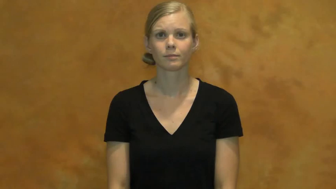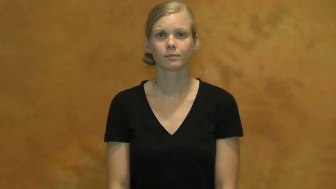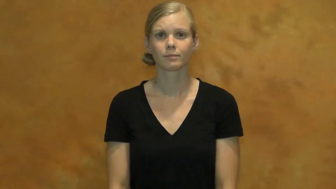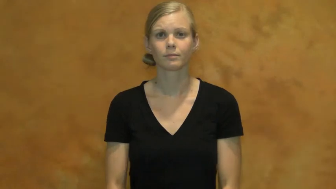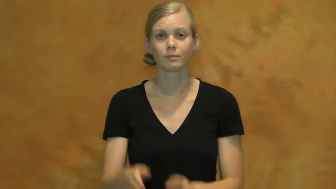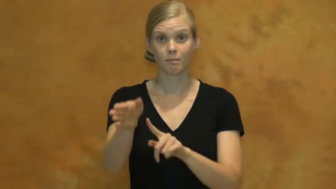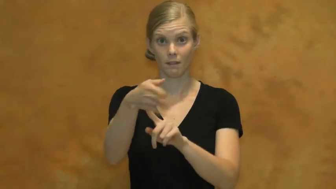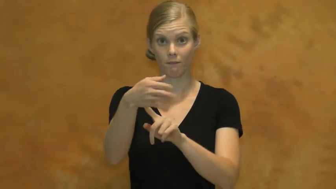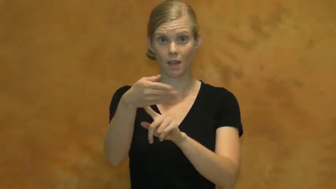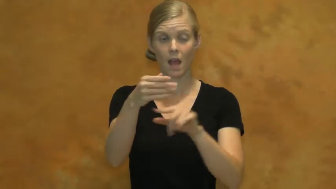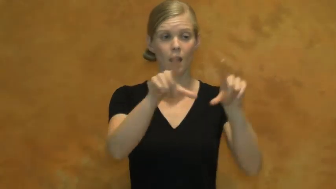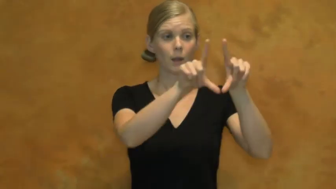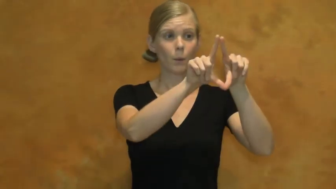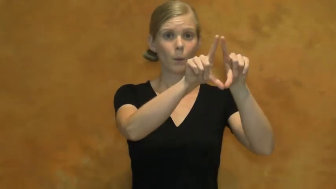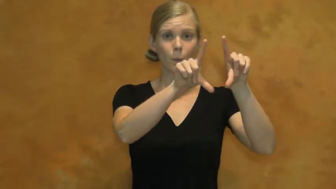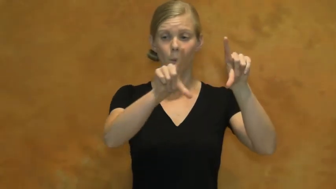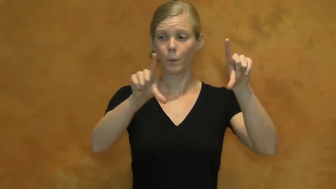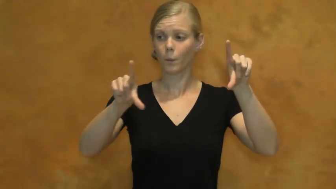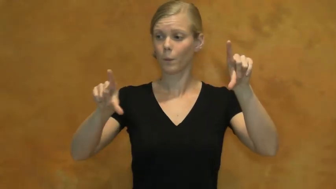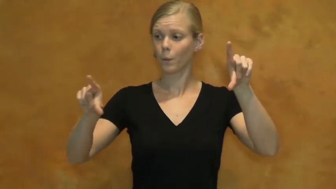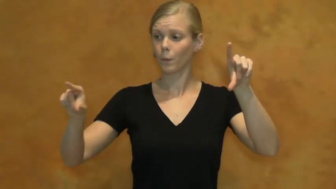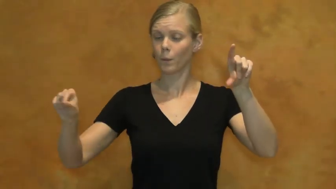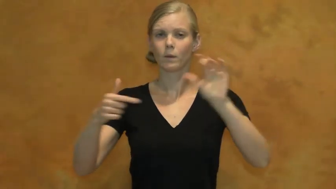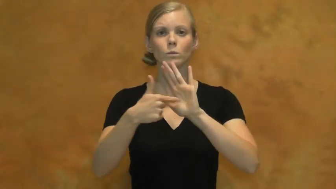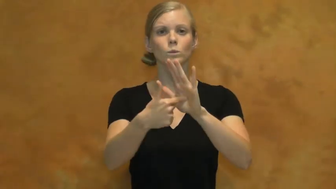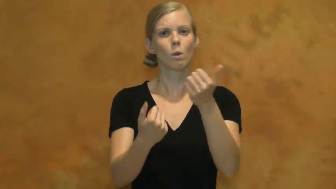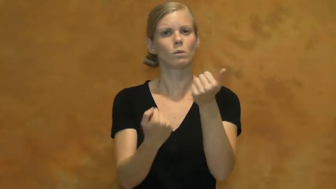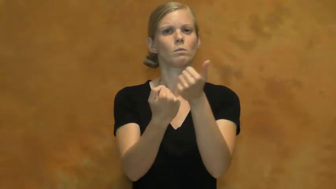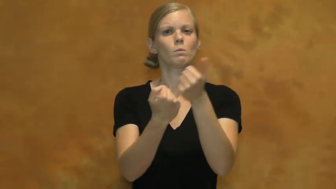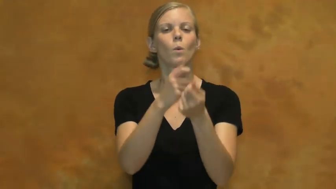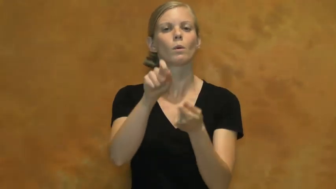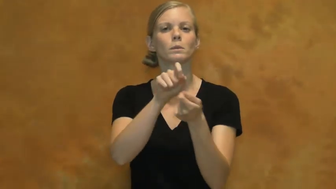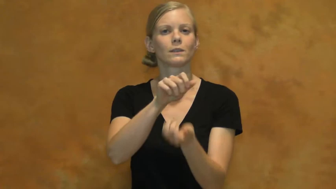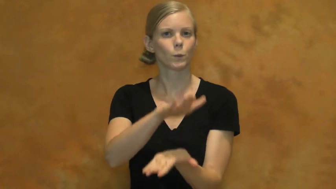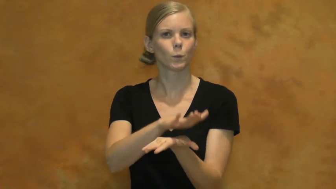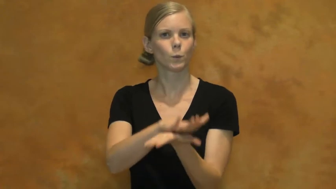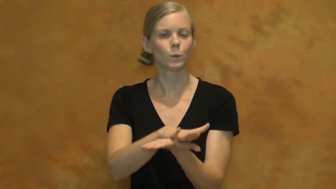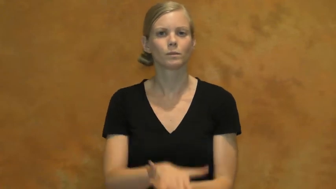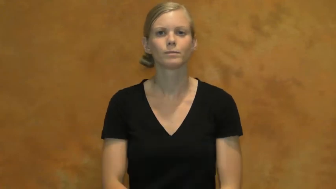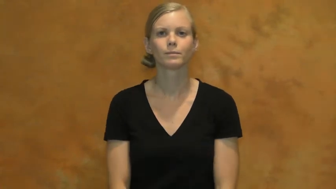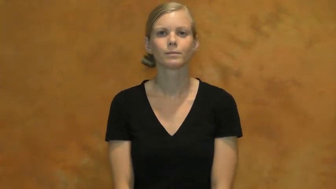pennant school